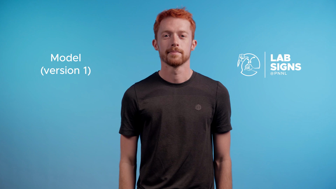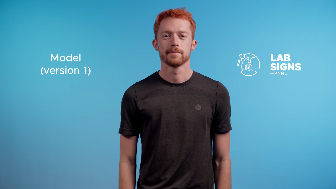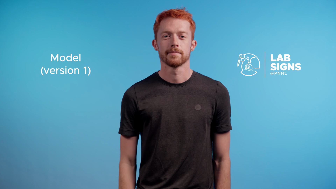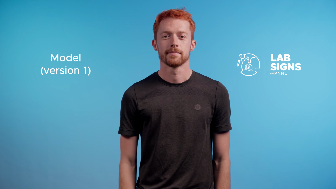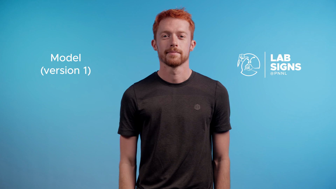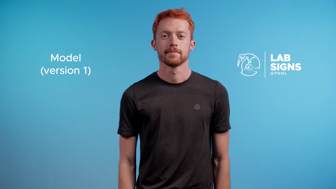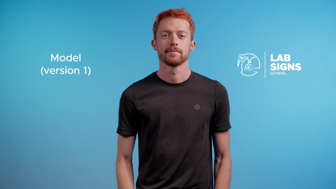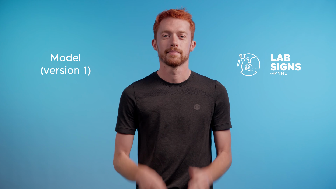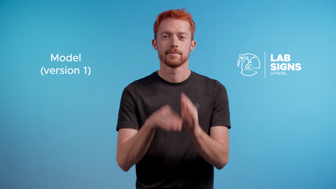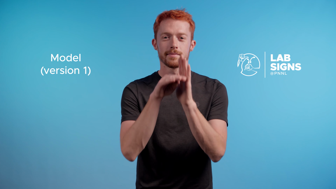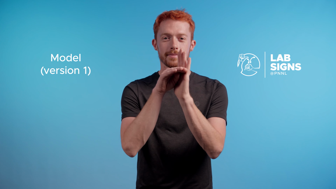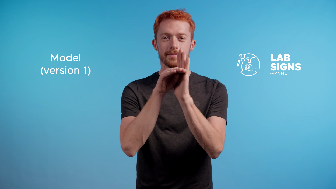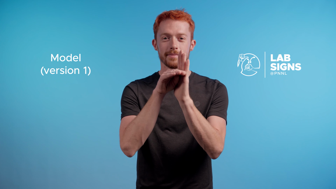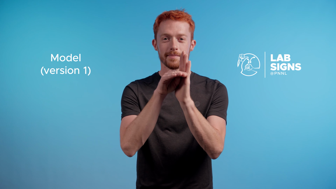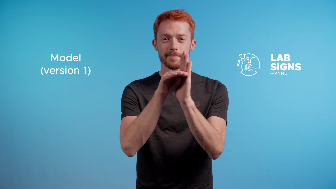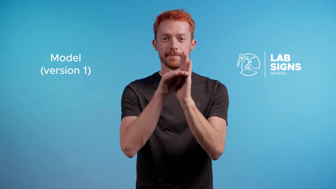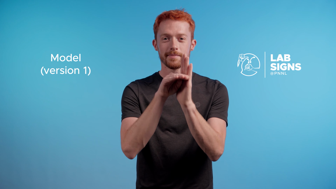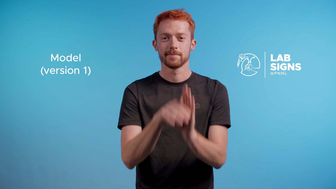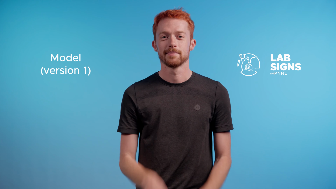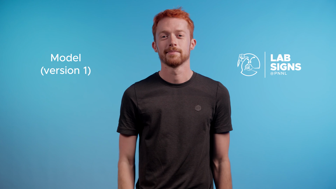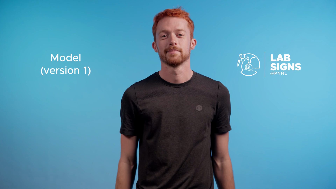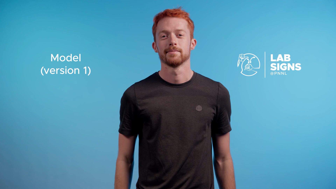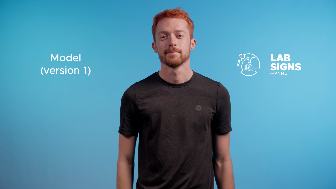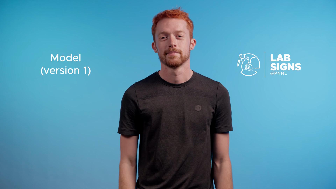model